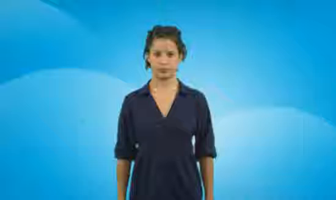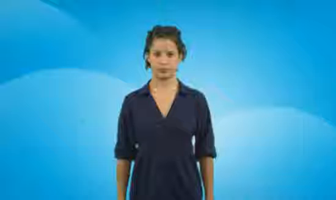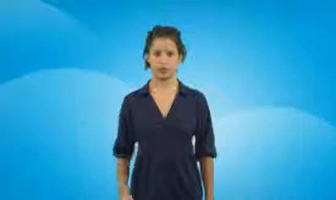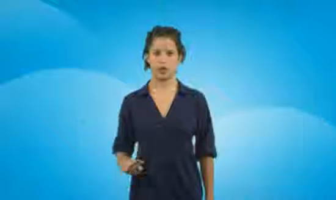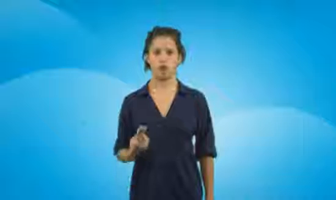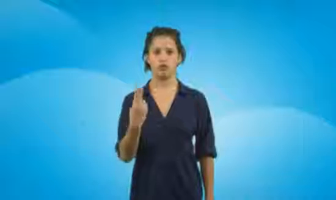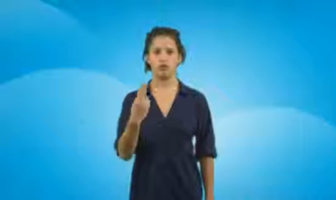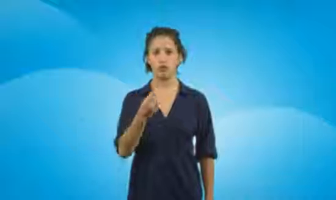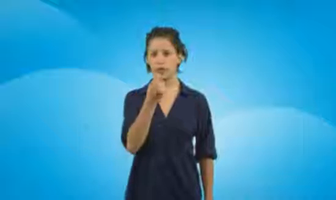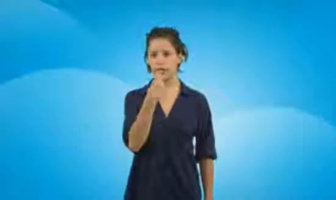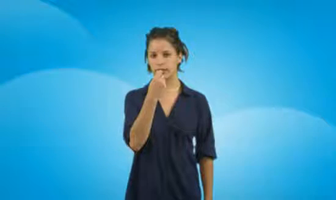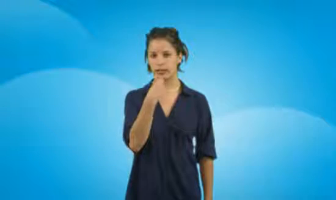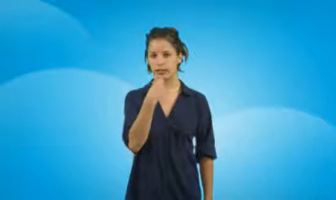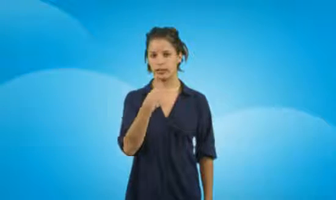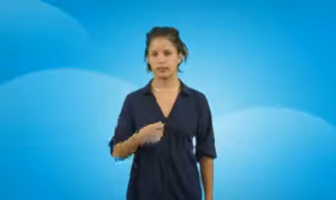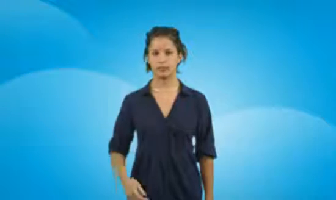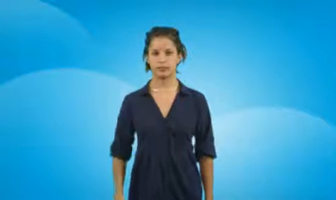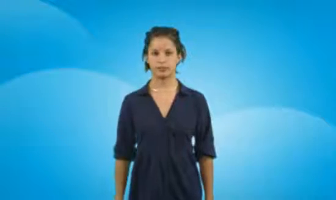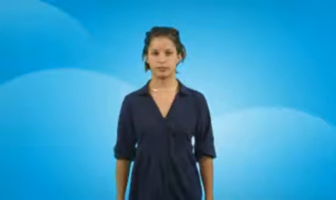Main meal